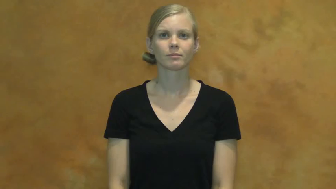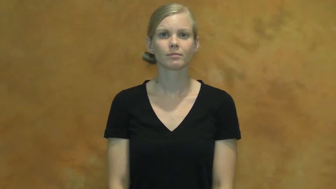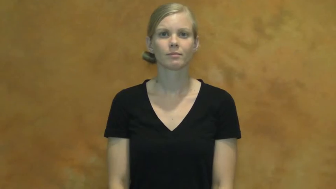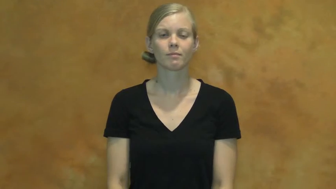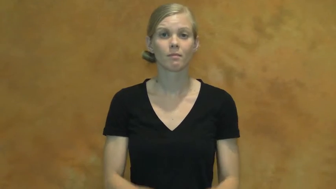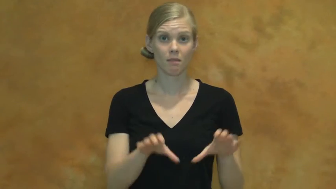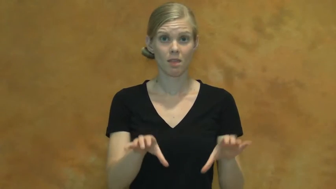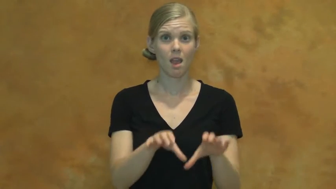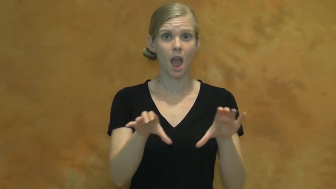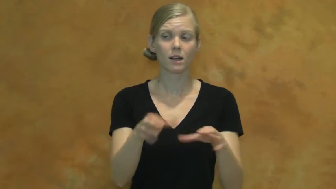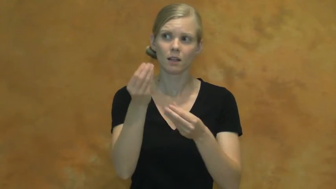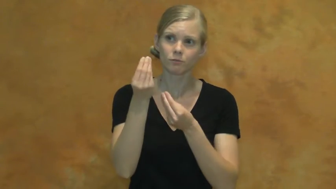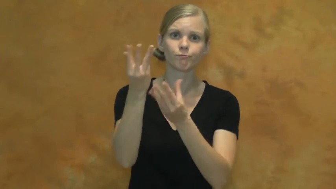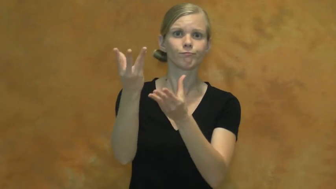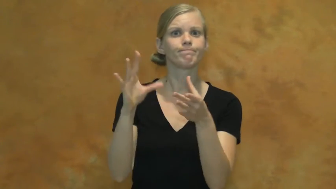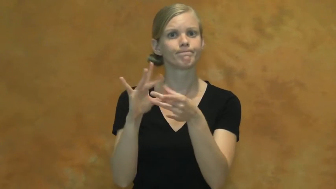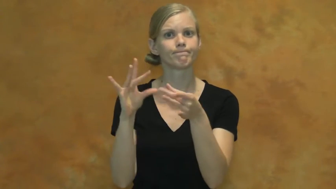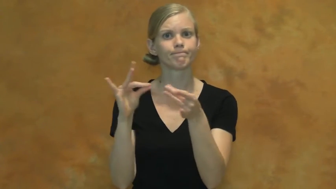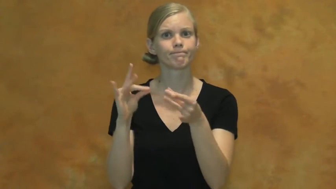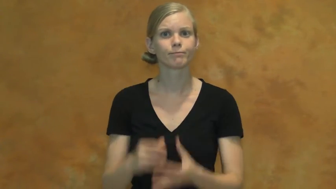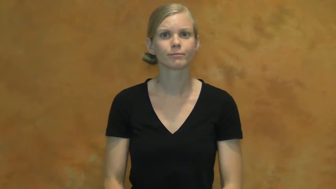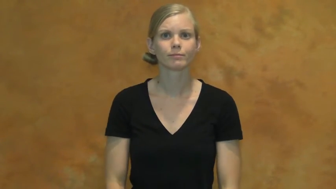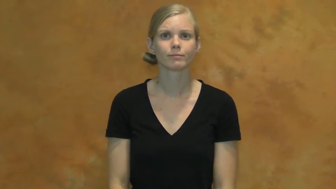notification